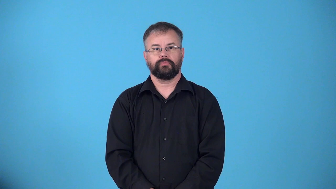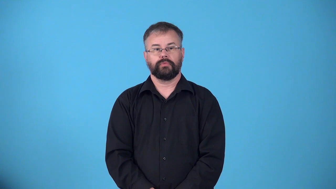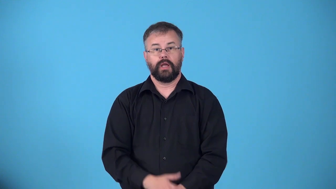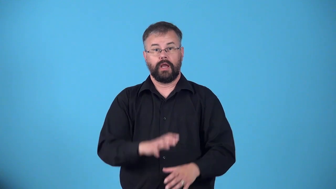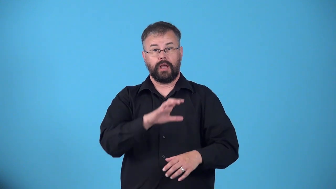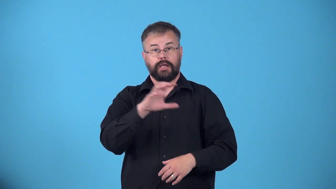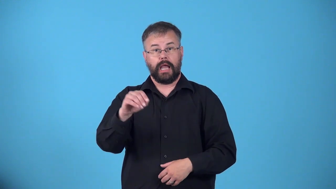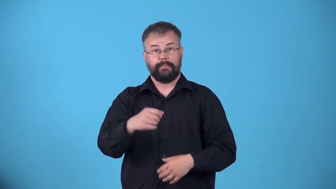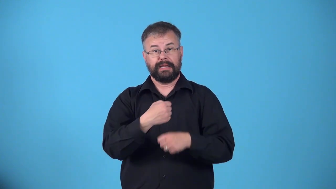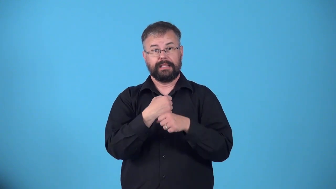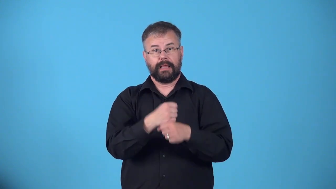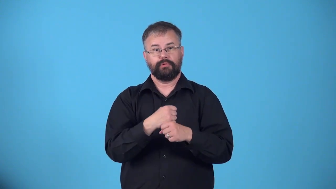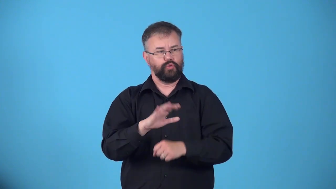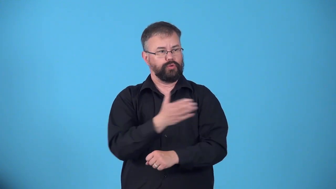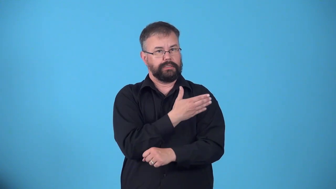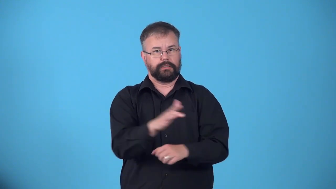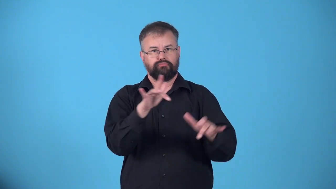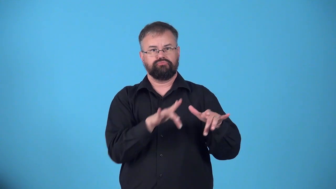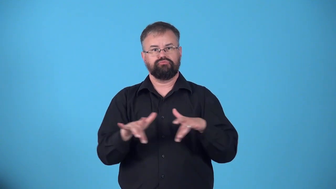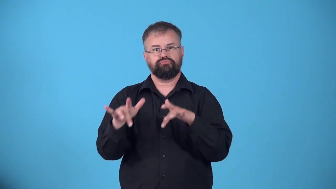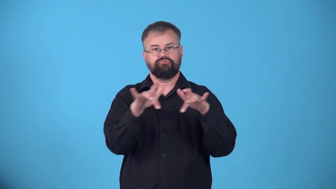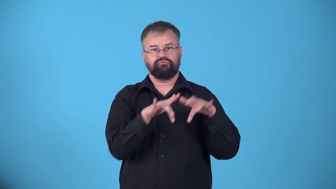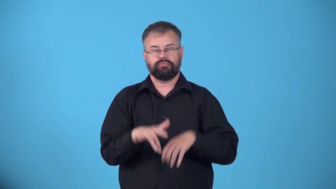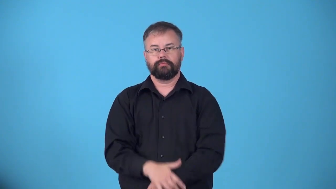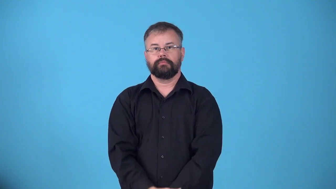label